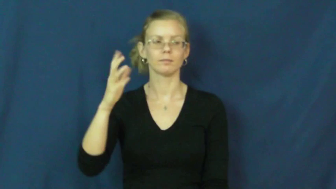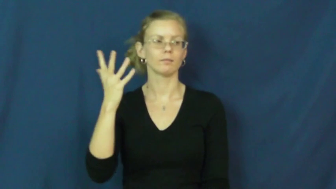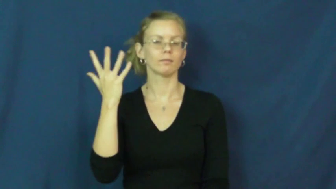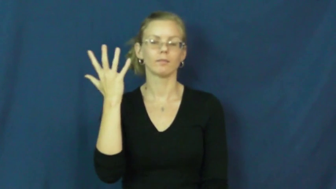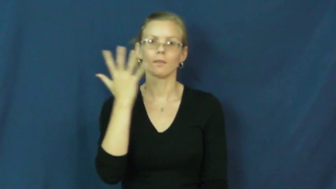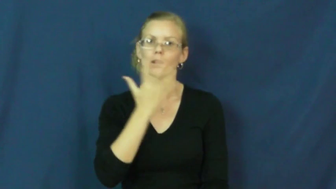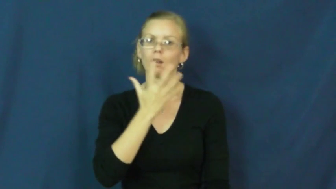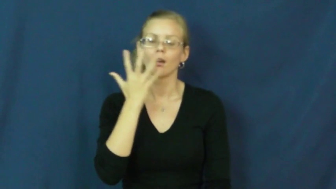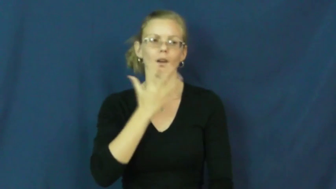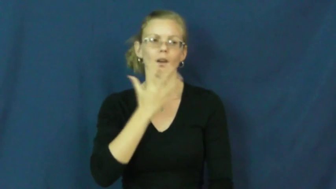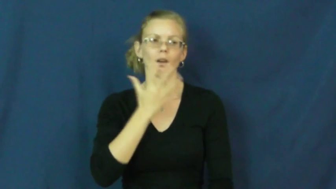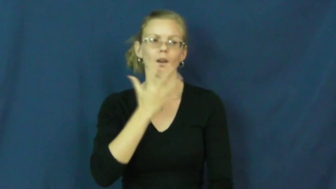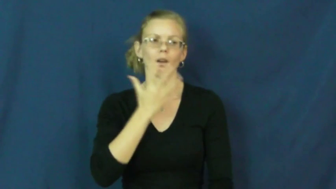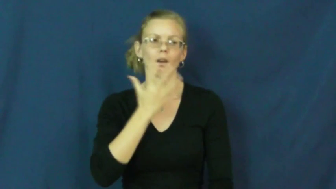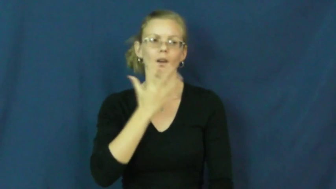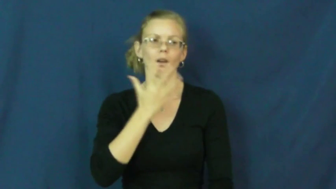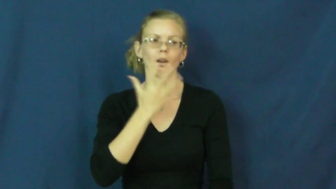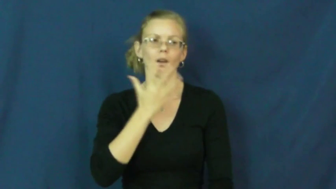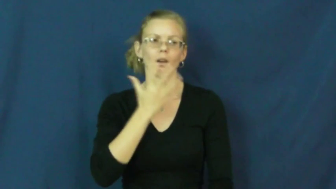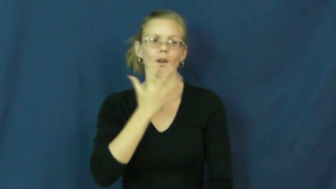very,wow